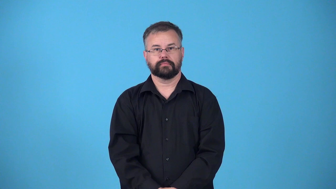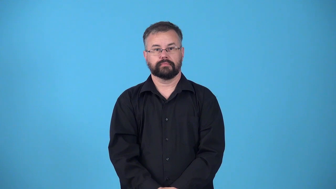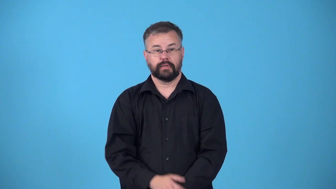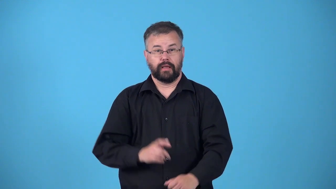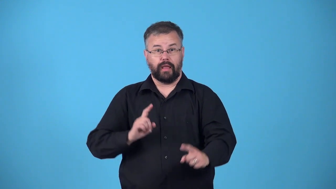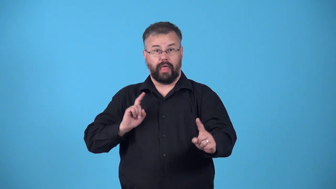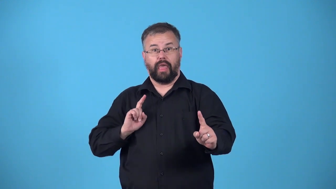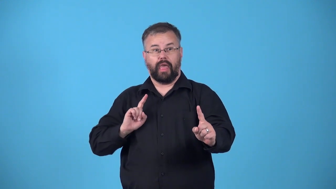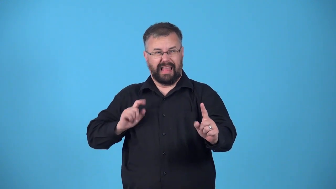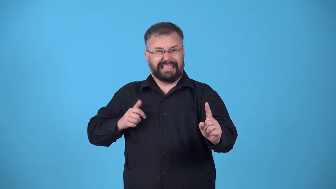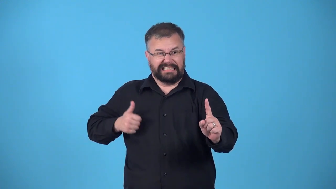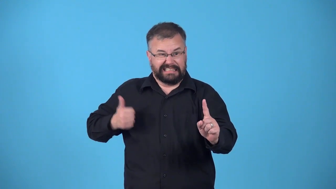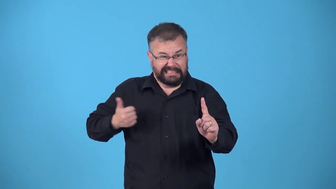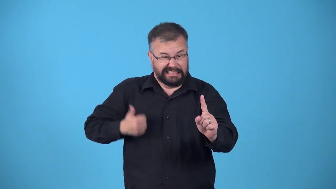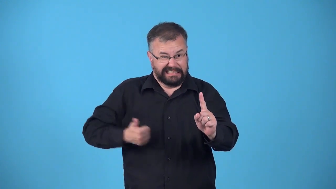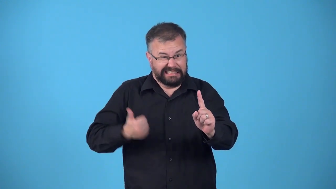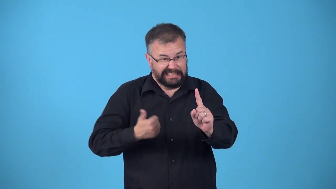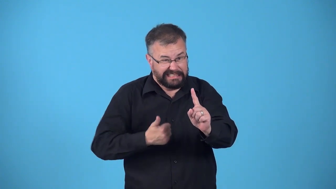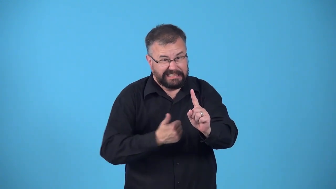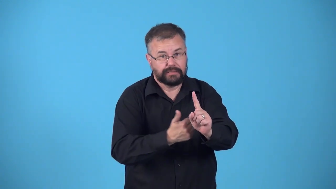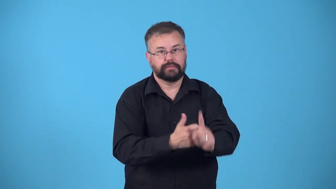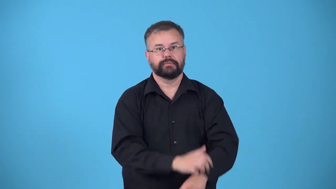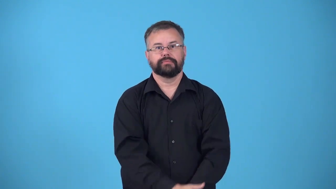gain on,catch up to